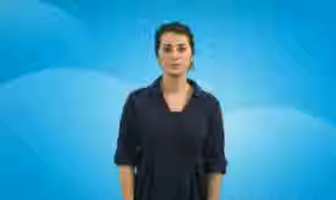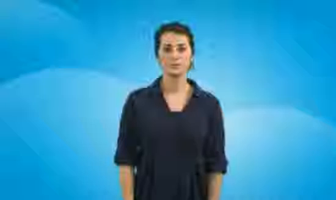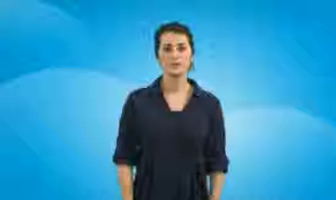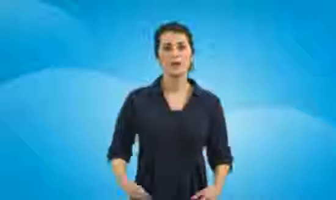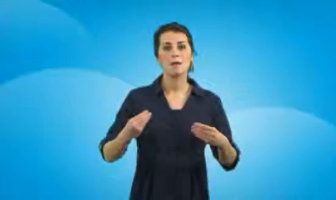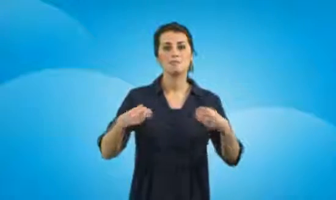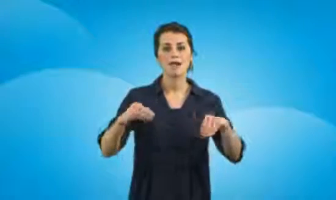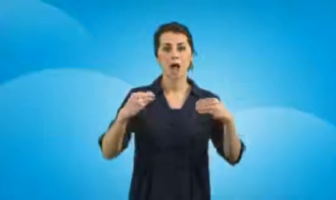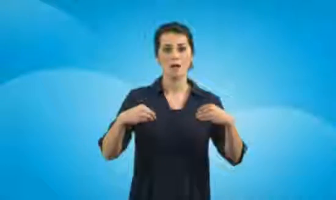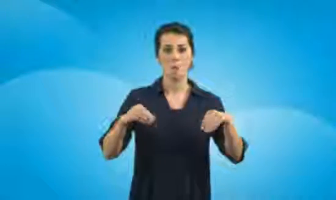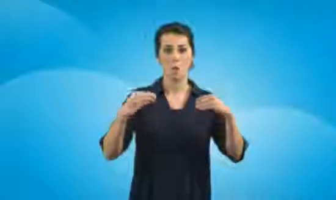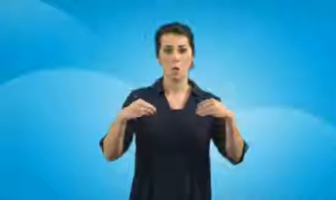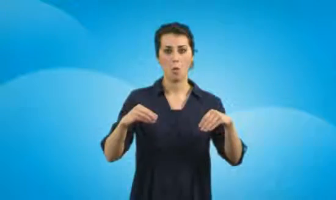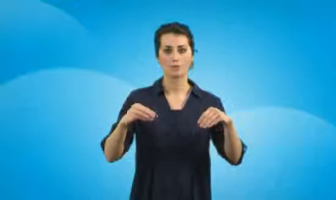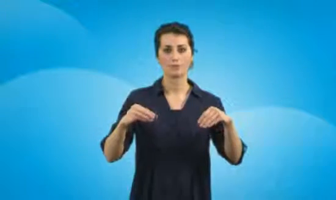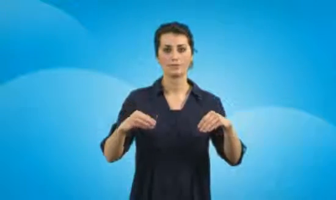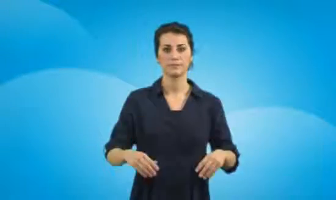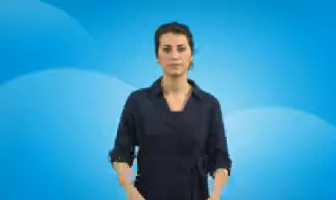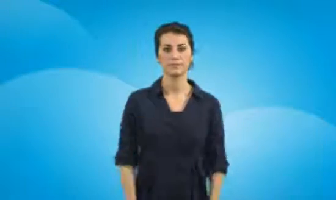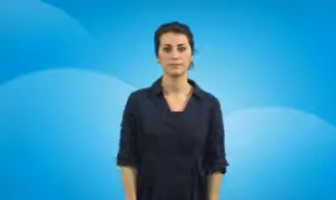Report